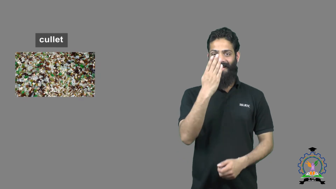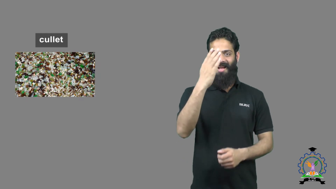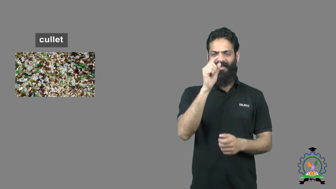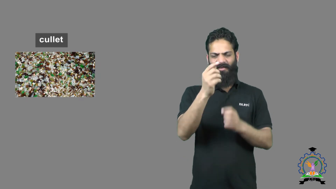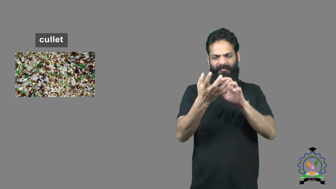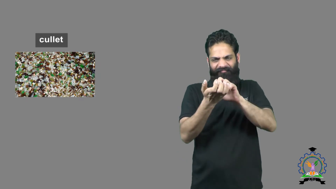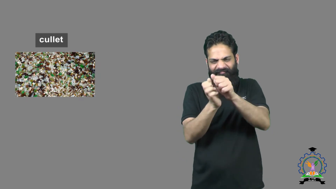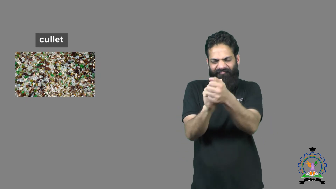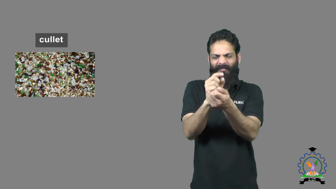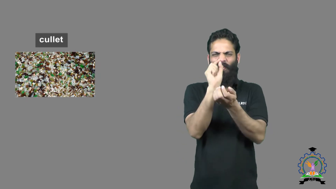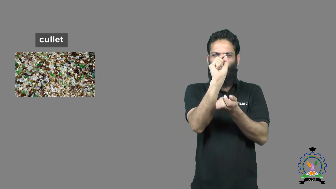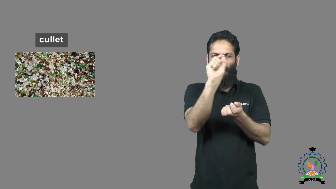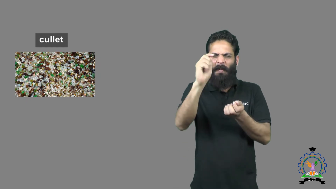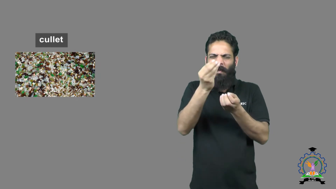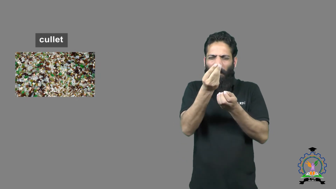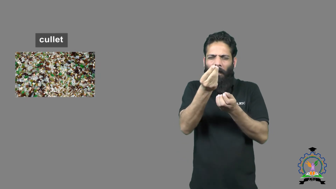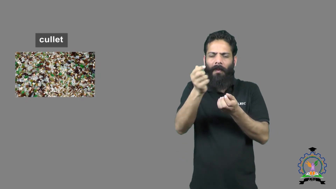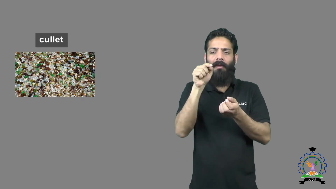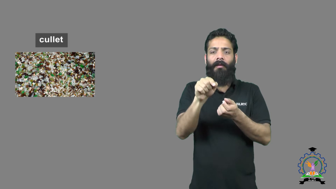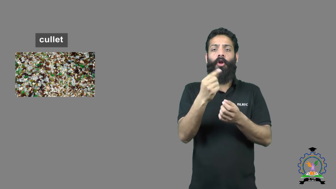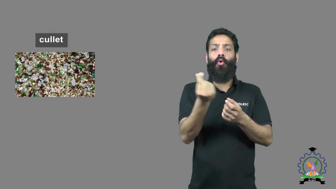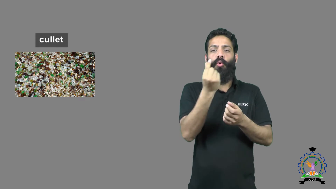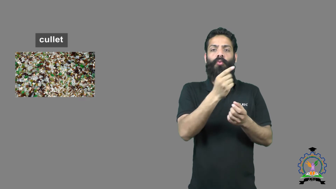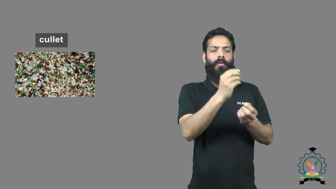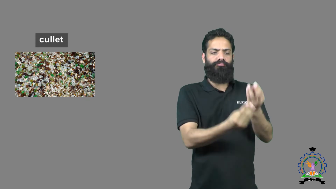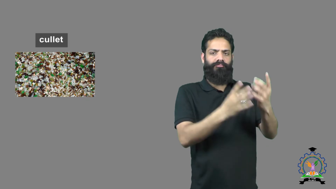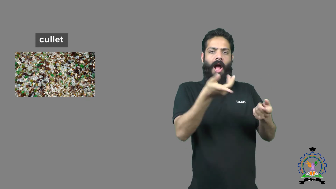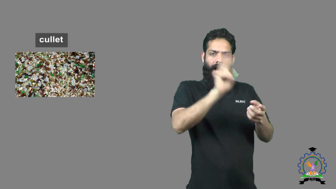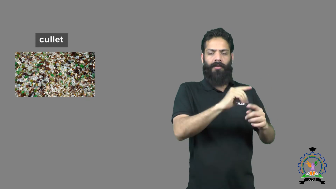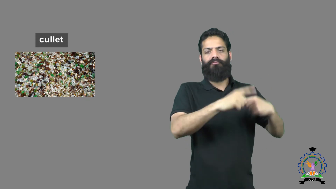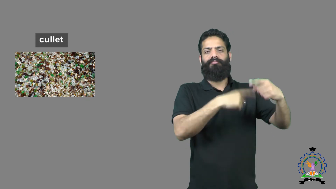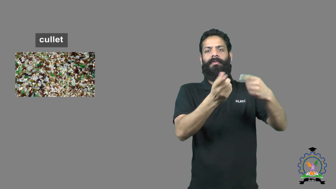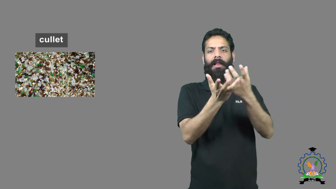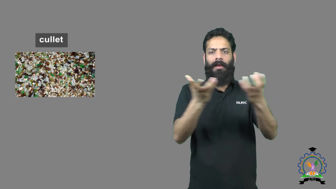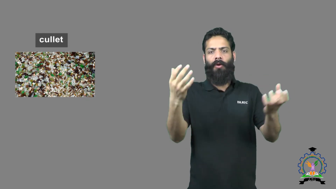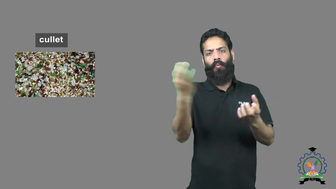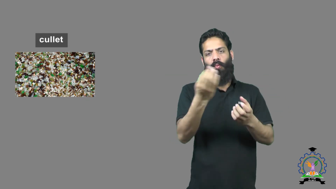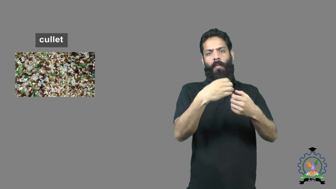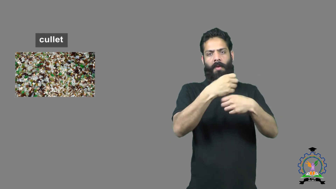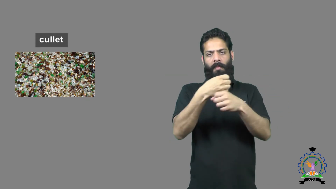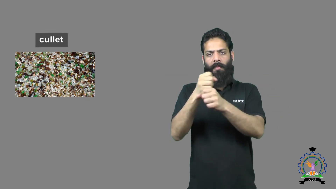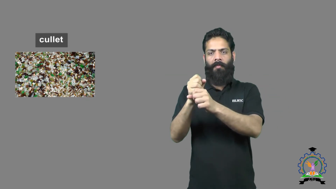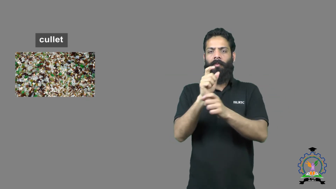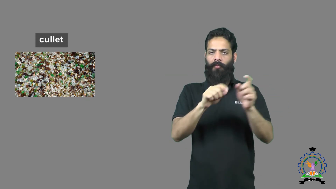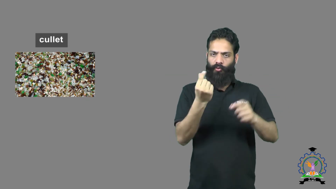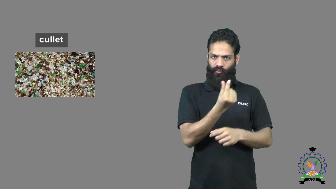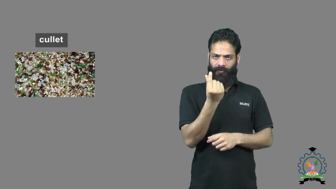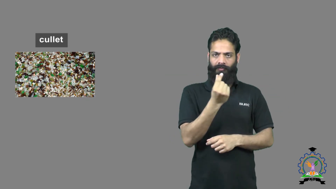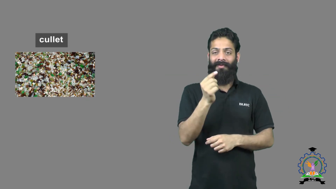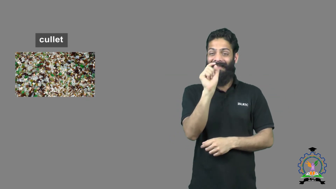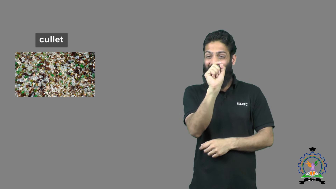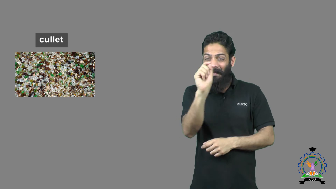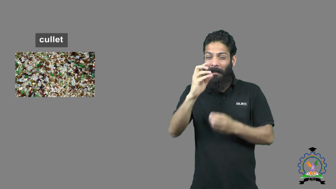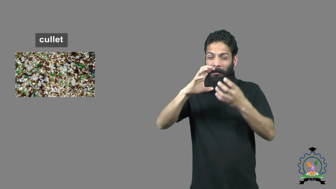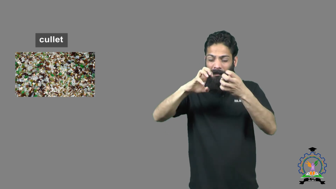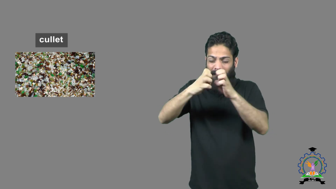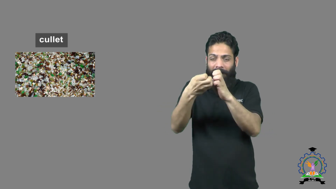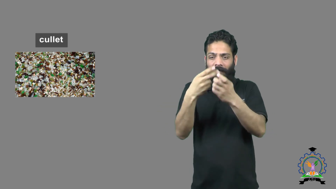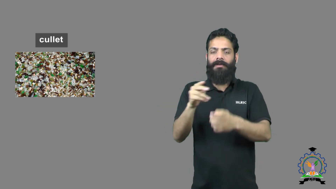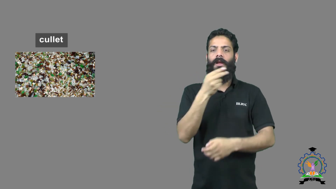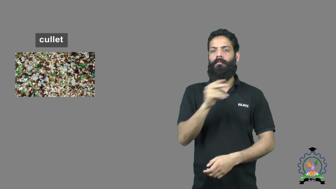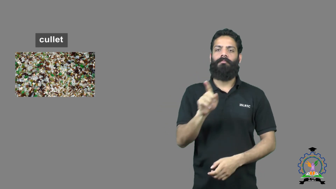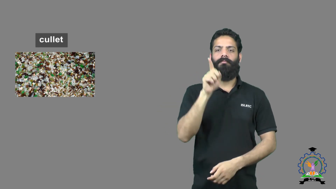cullet